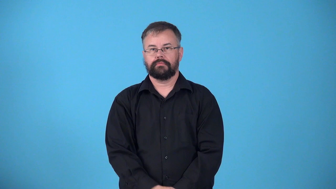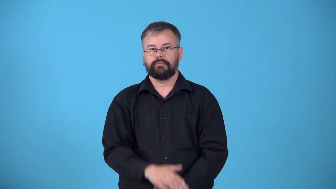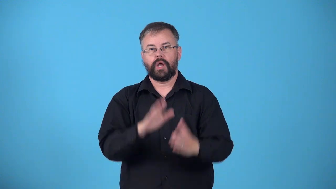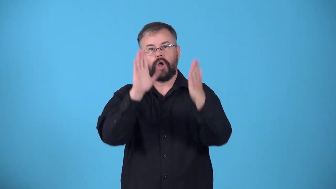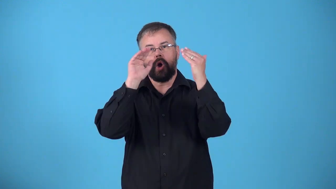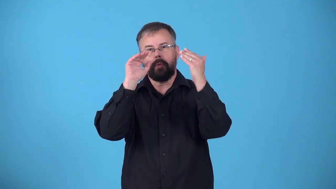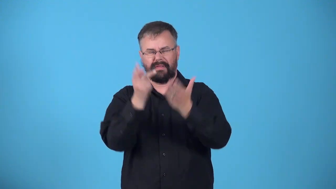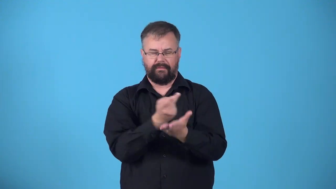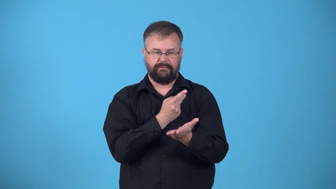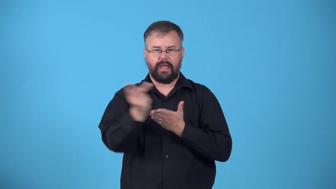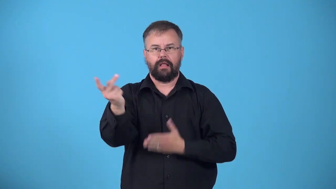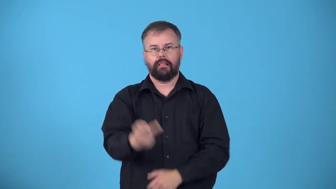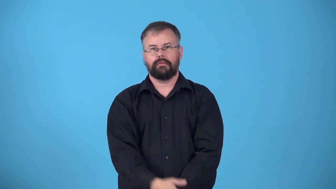ill will